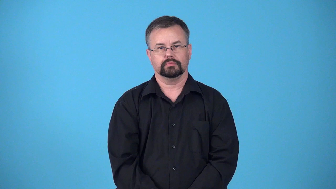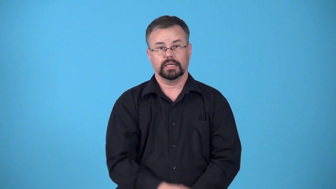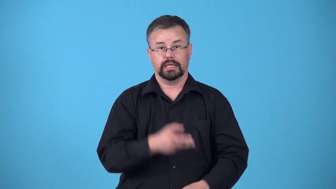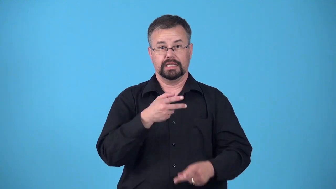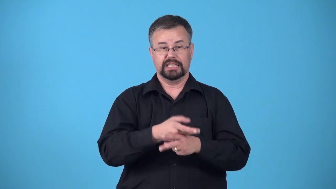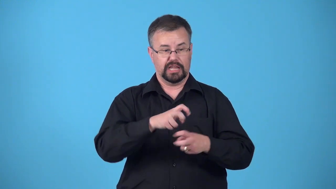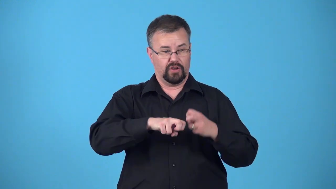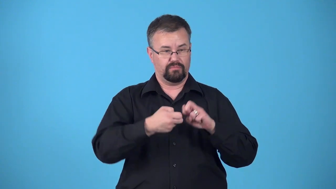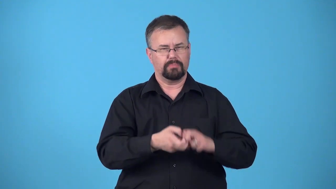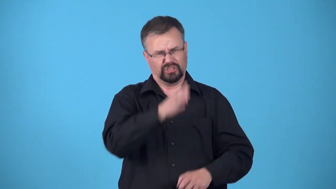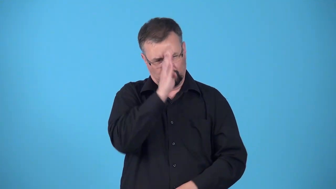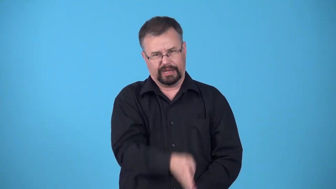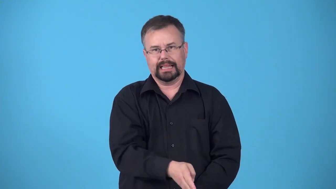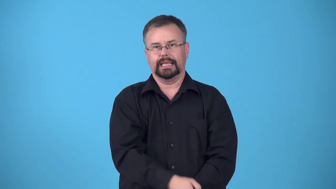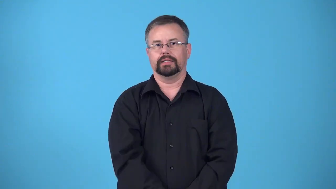take the bull by the horns